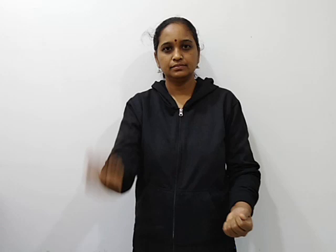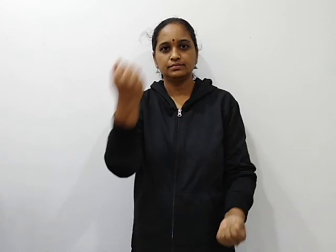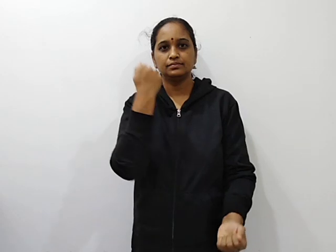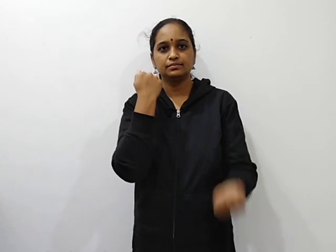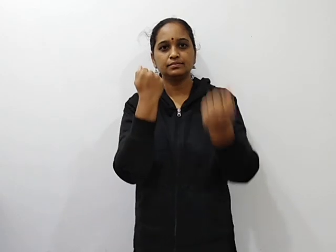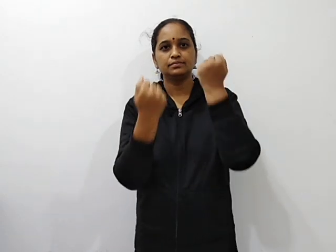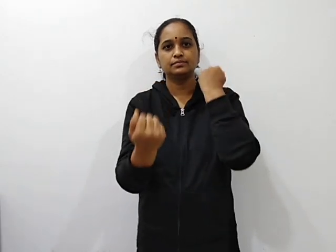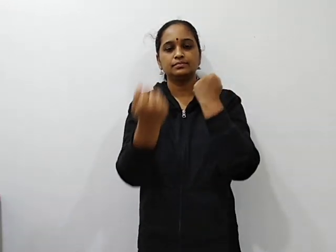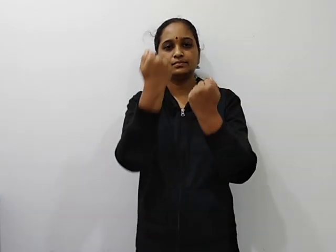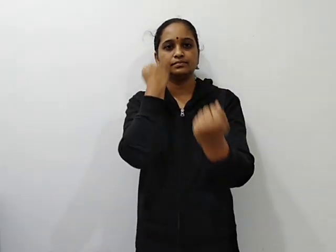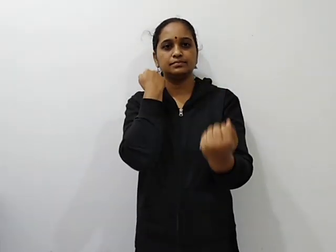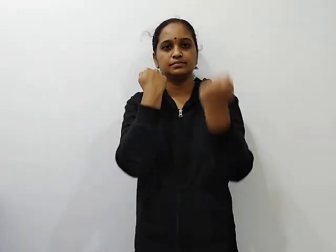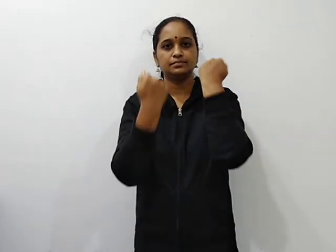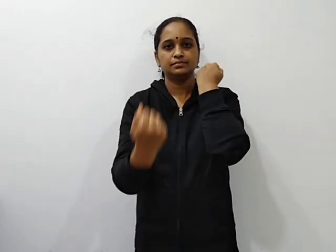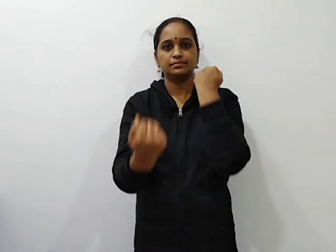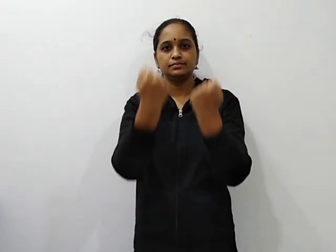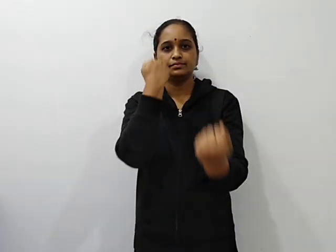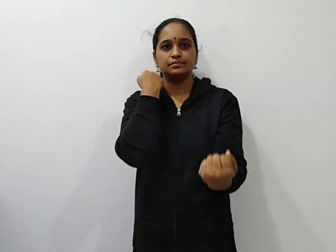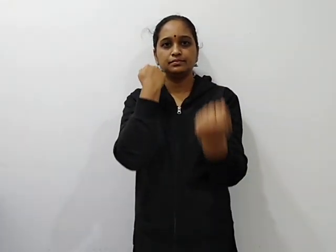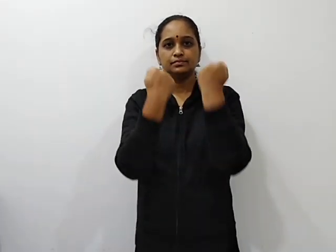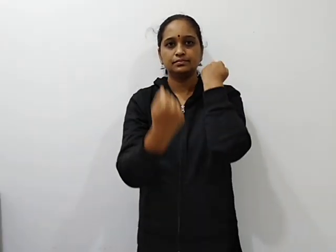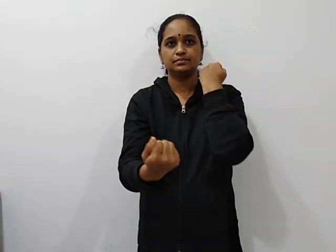exercise